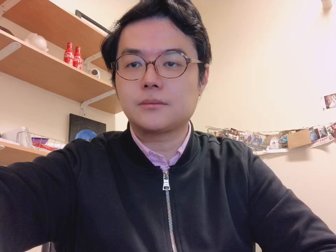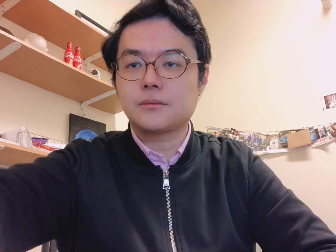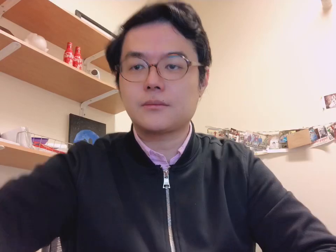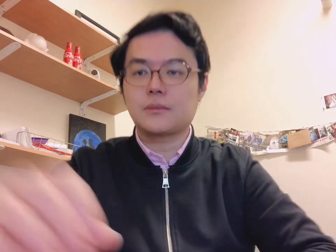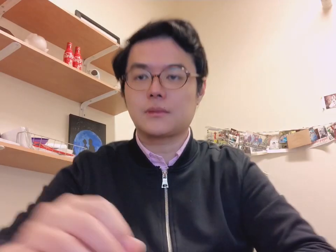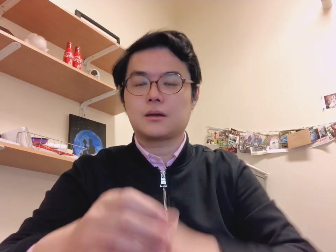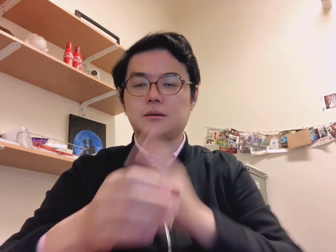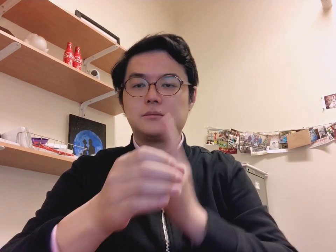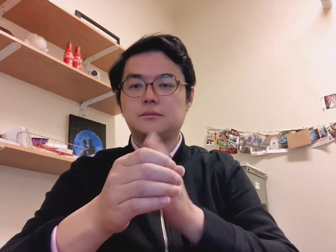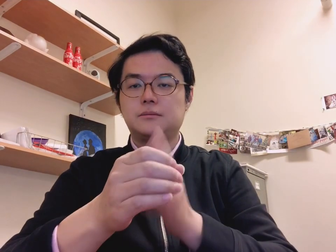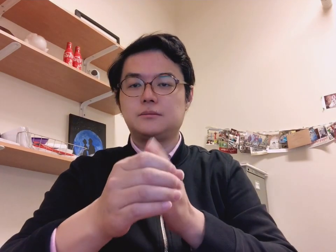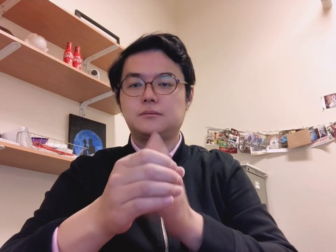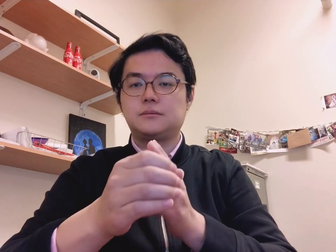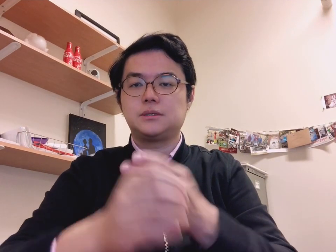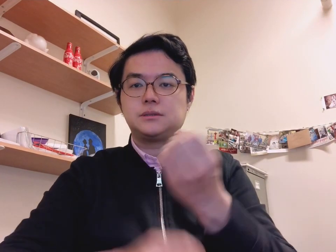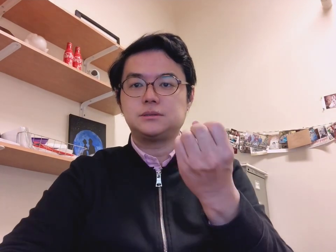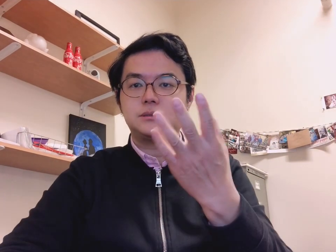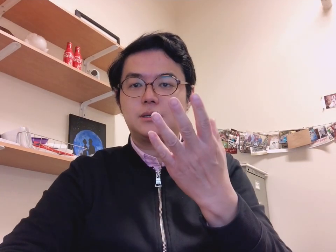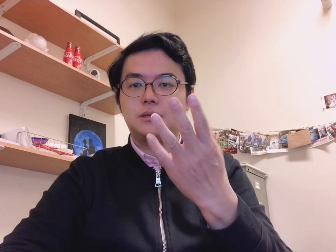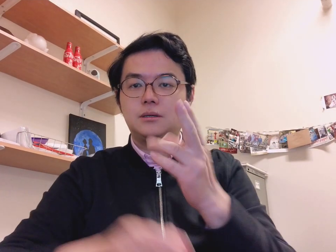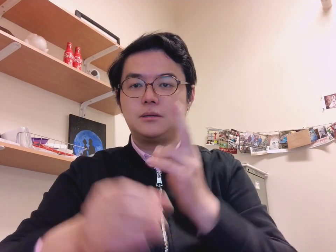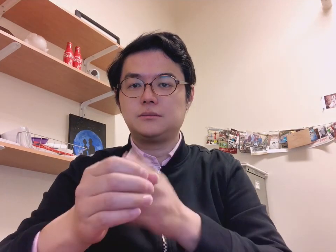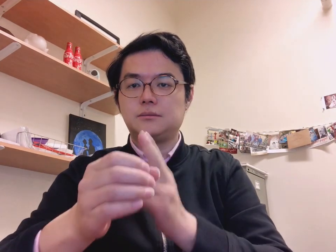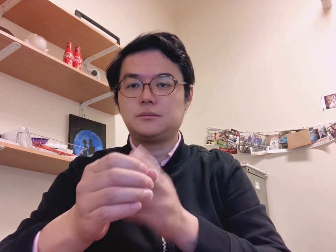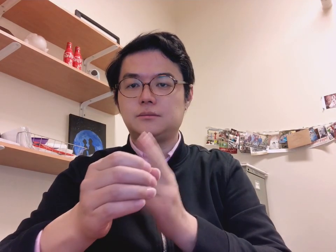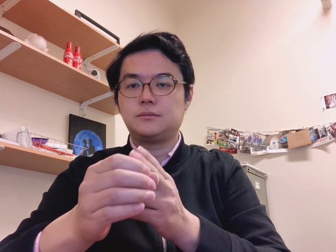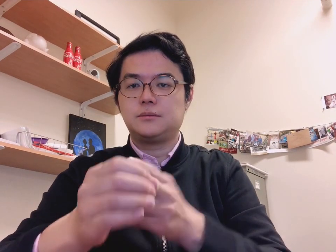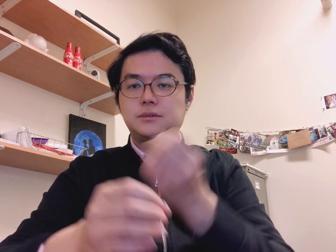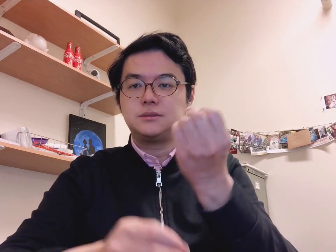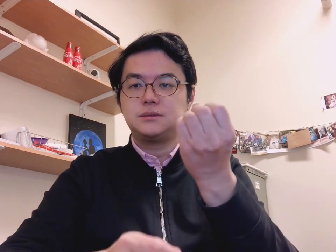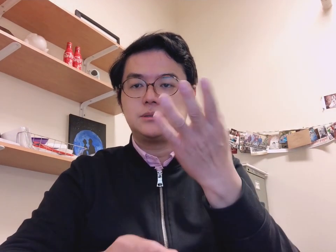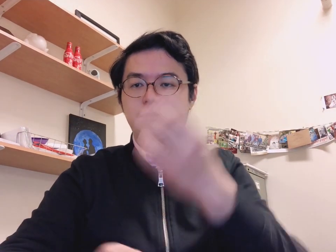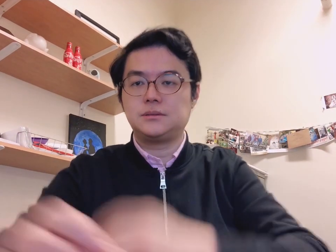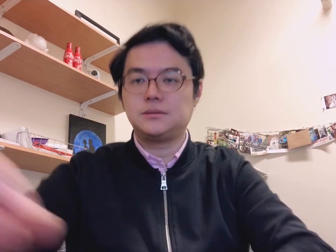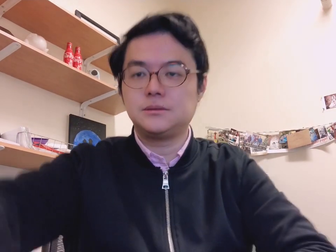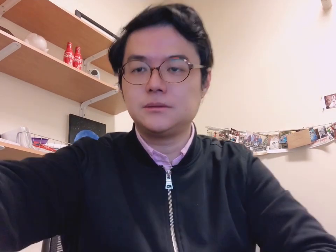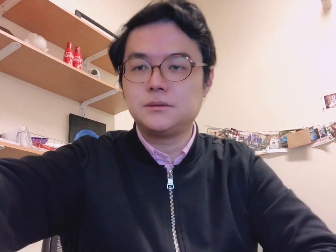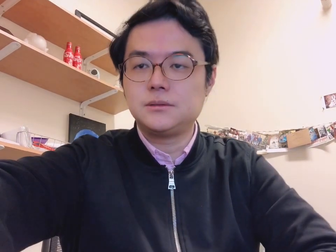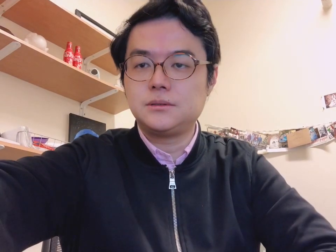Vegetable Recipes